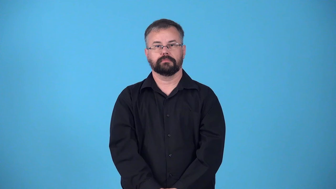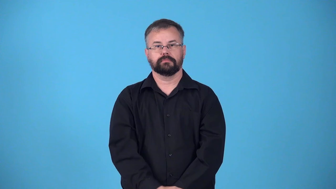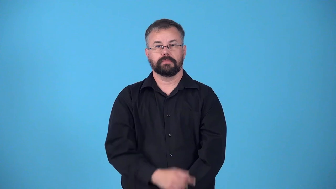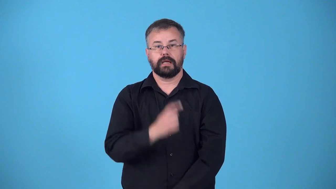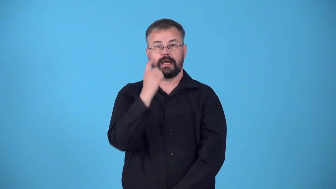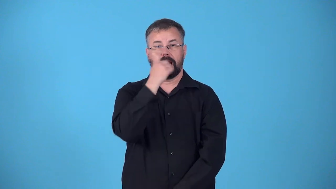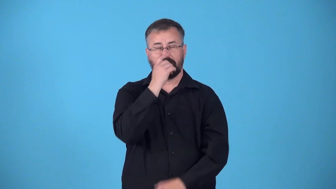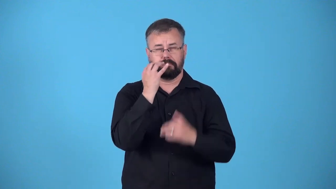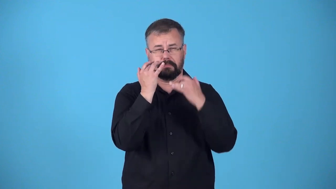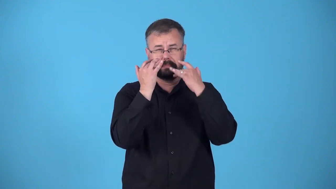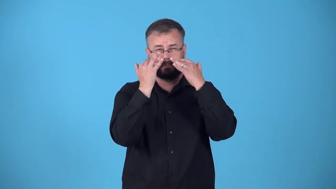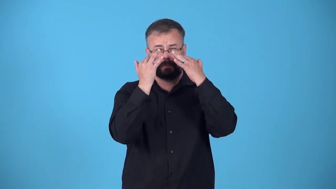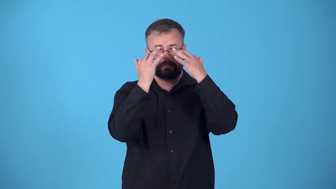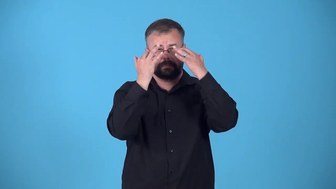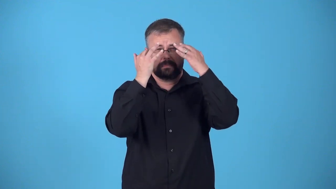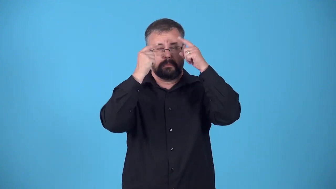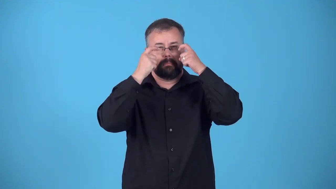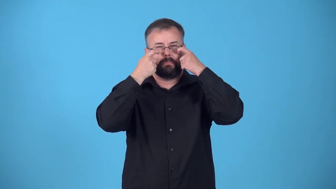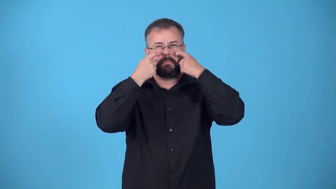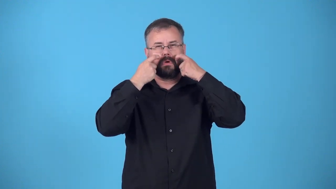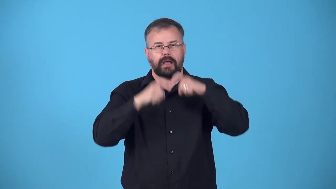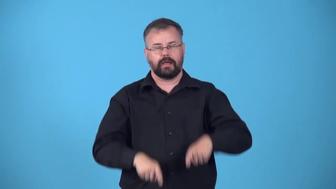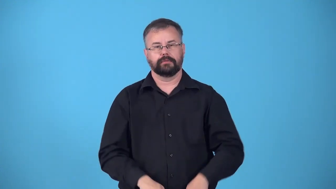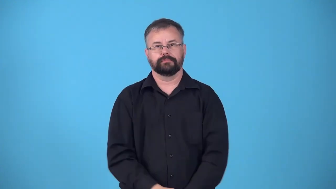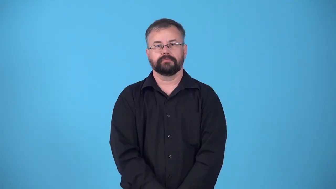flood,fill with tears